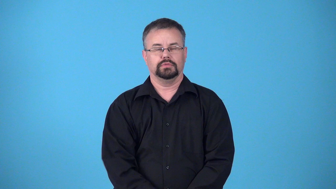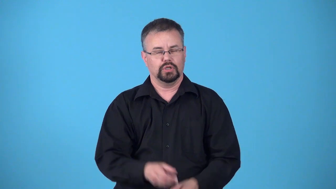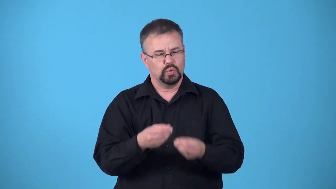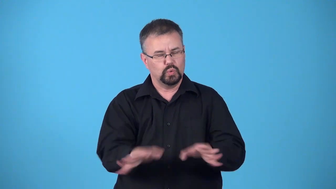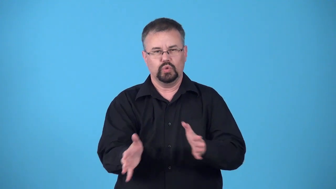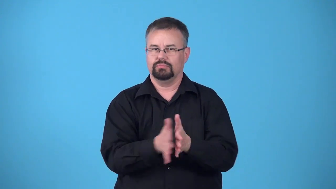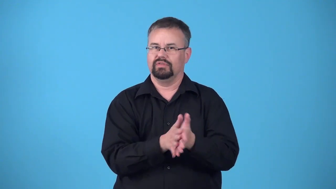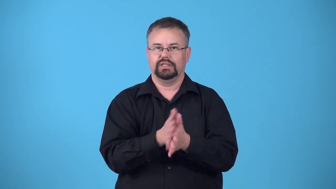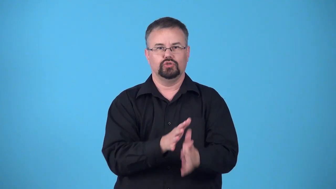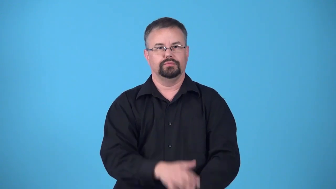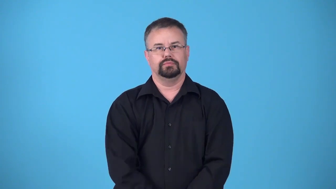punched in the gut